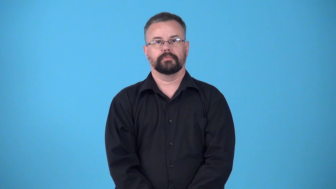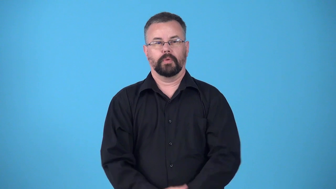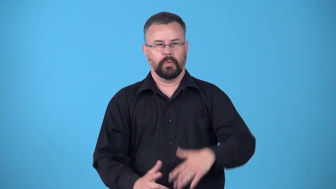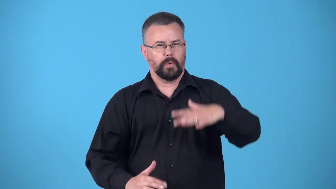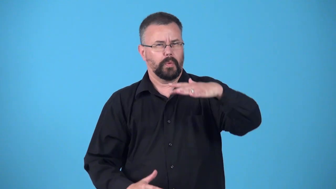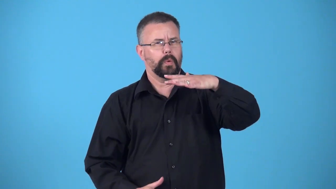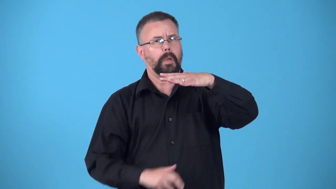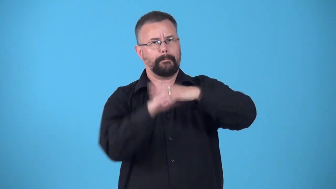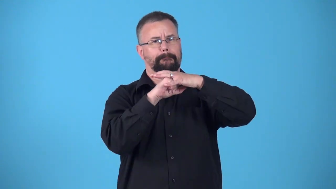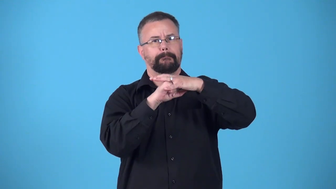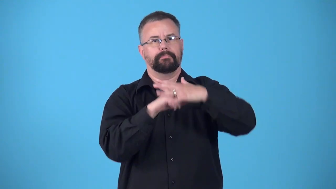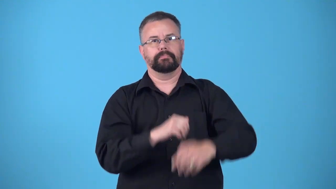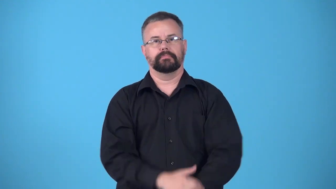culminate, peak